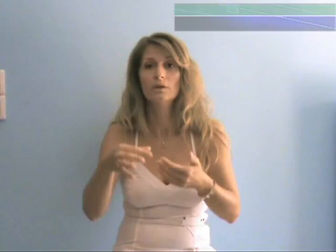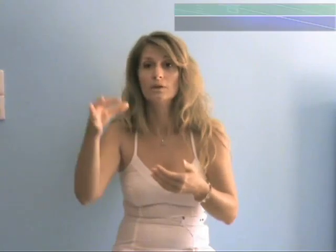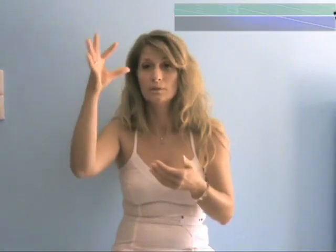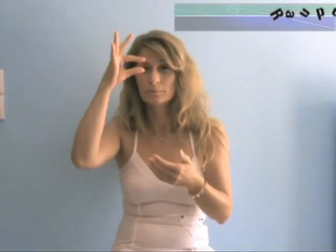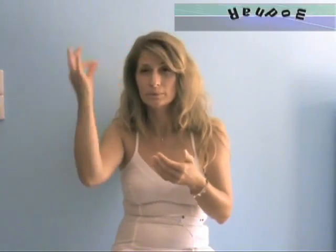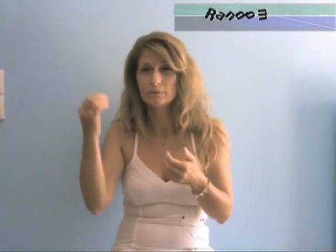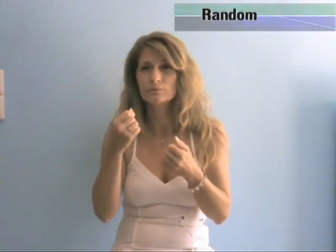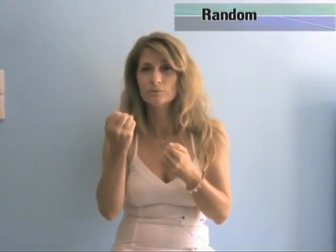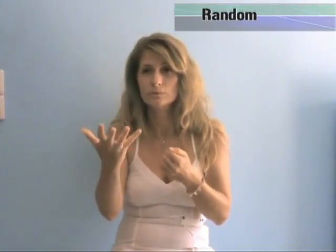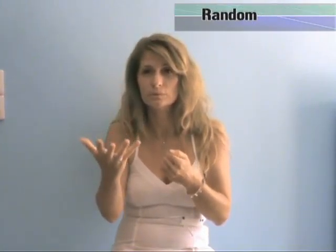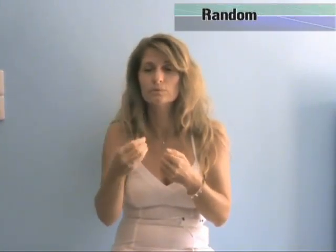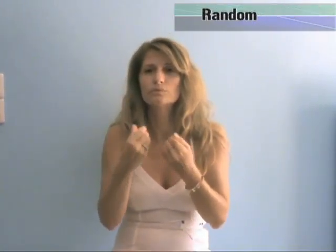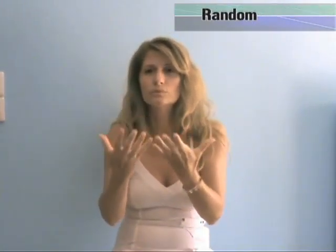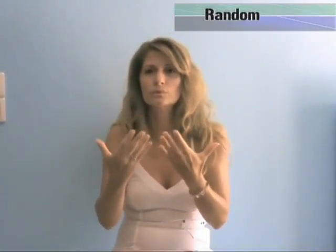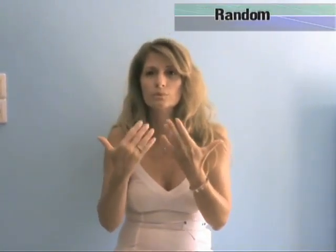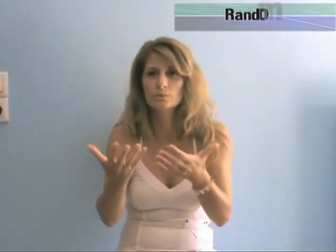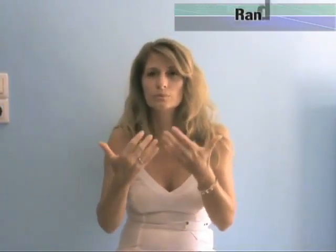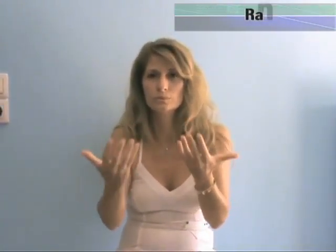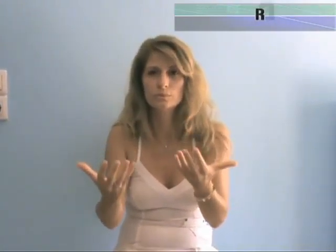Random